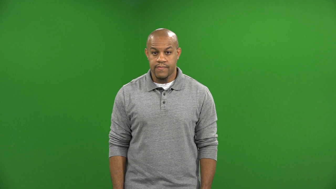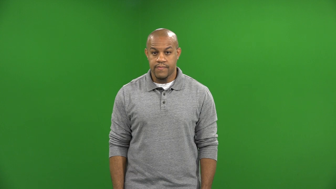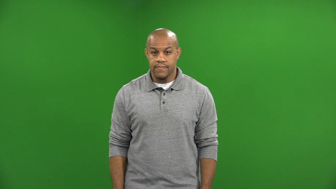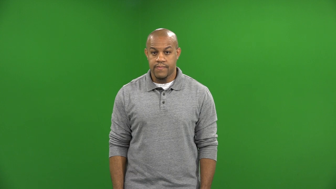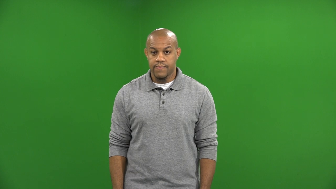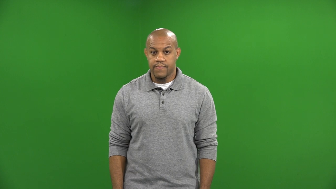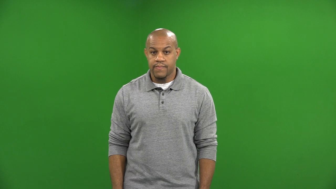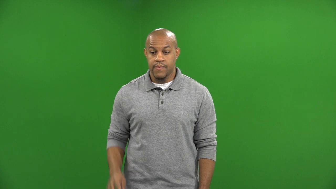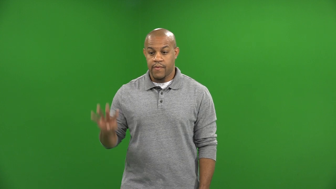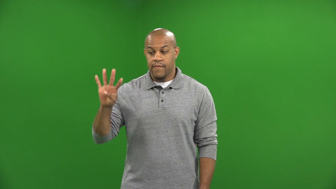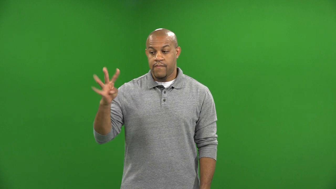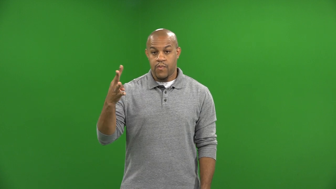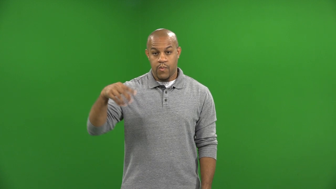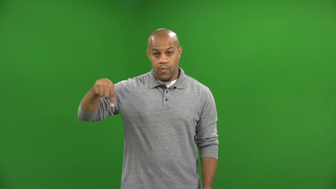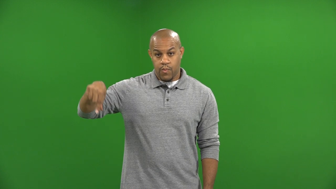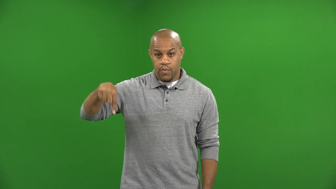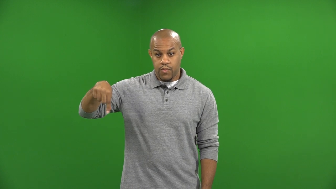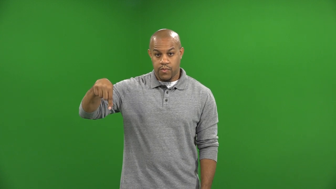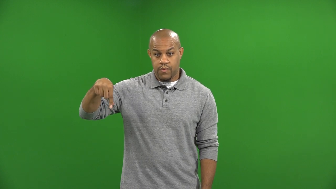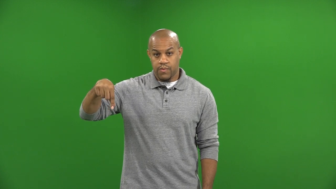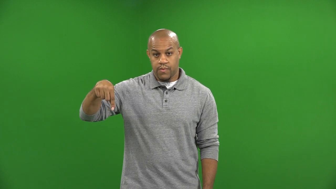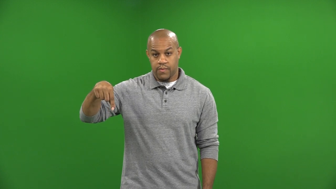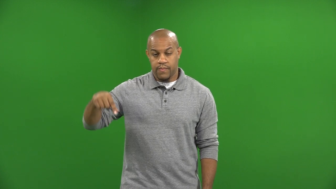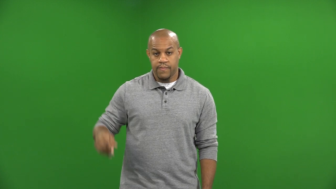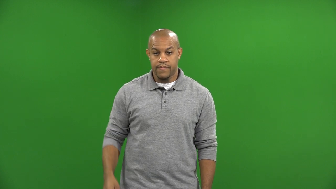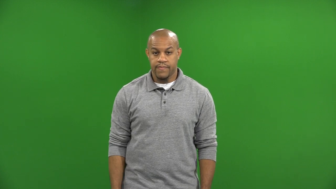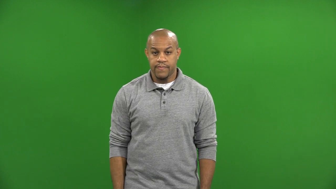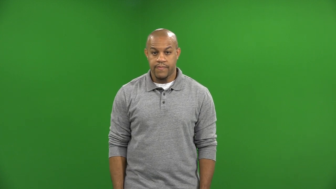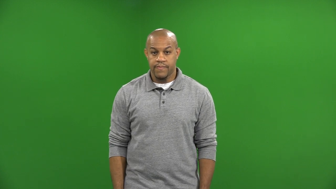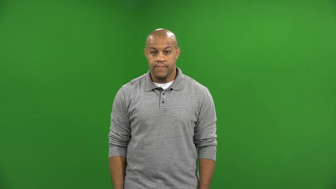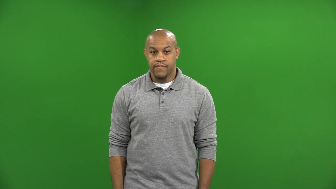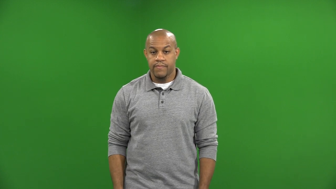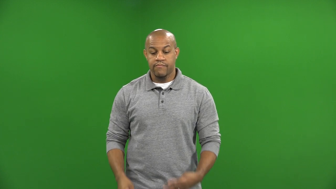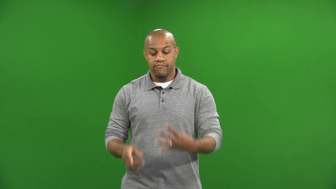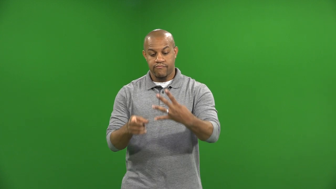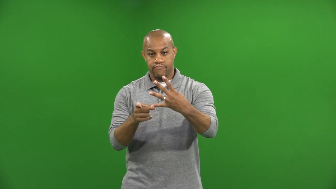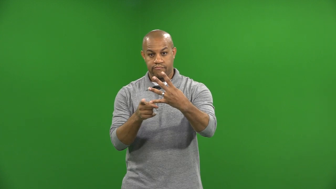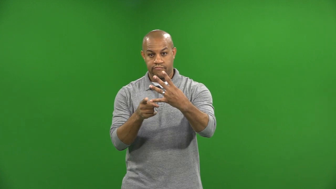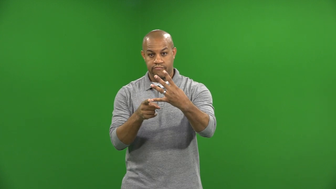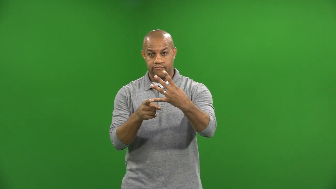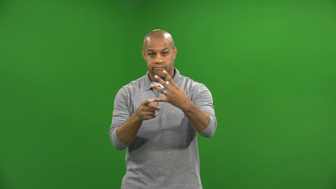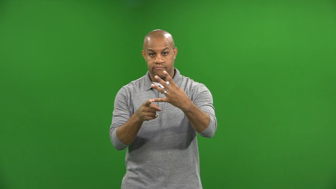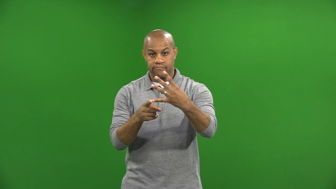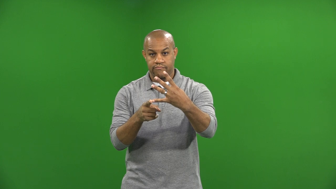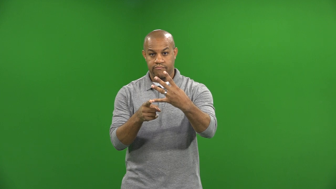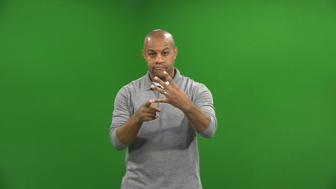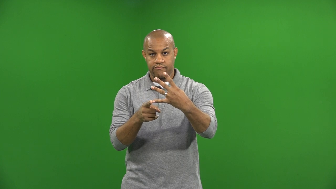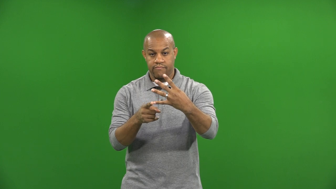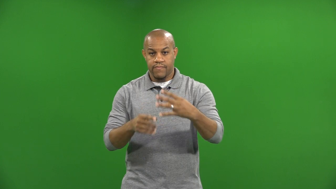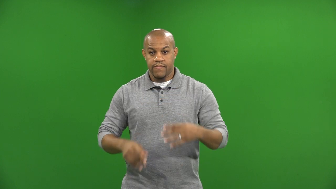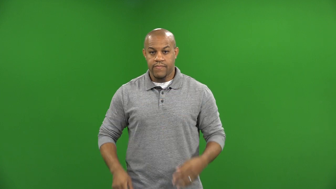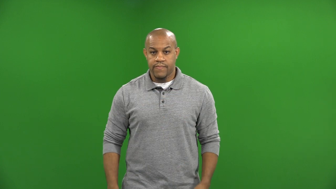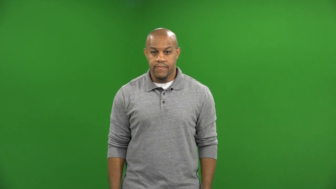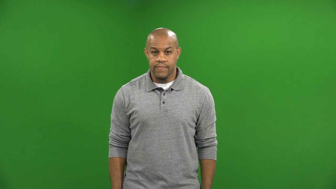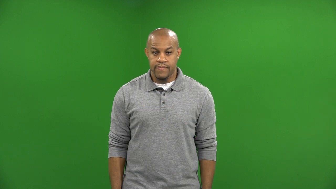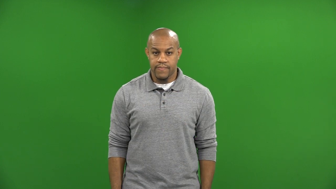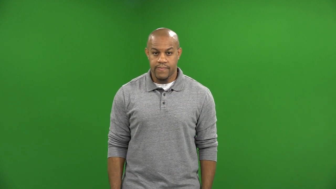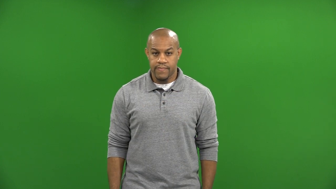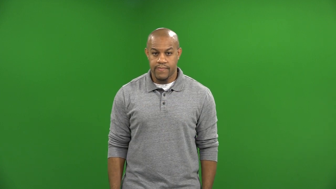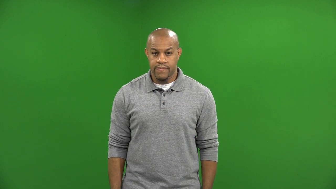Fourth quarter